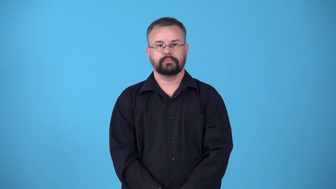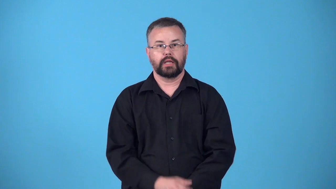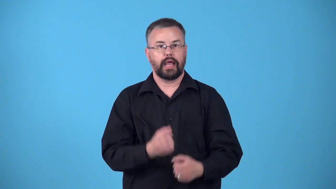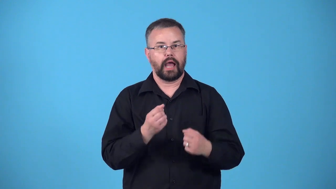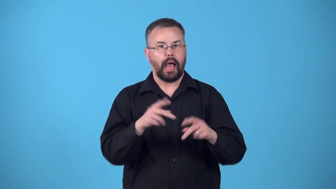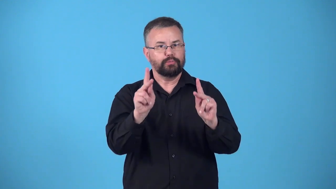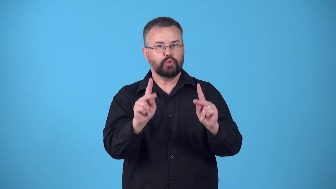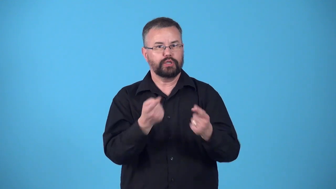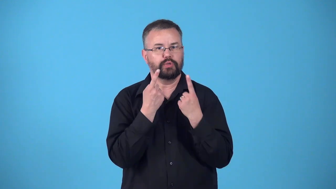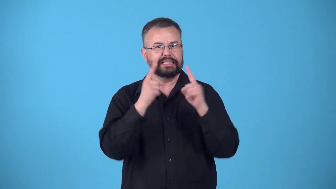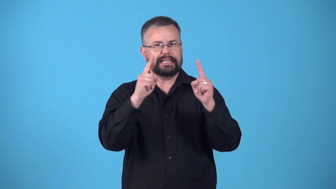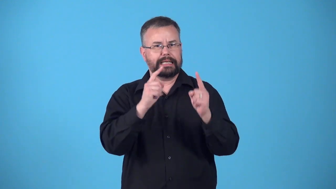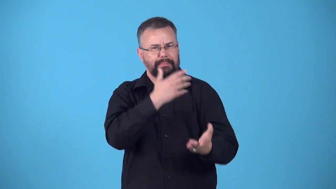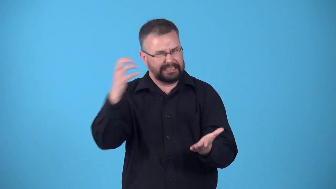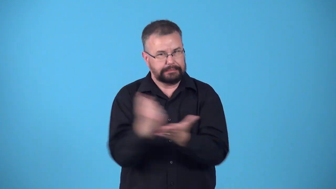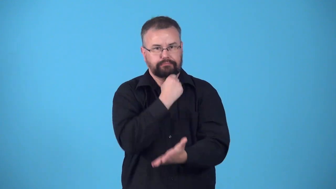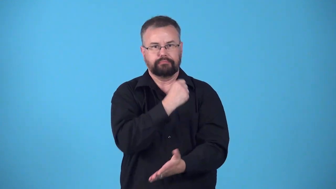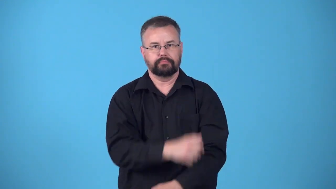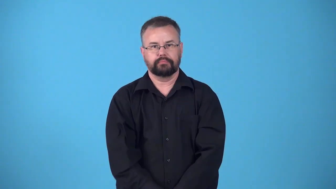golden opportunity